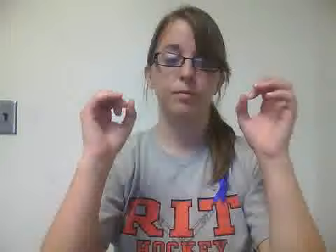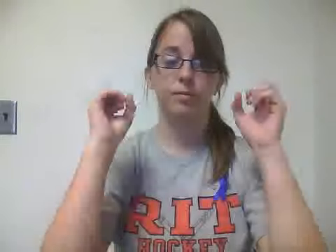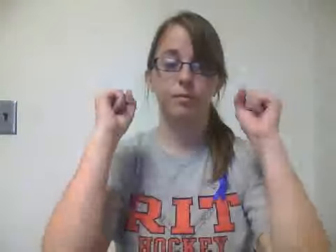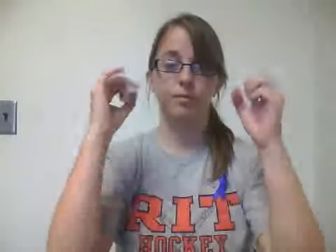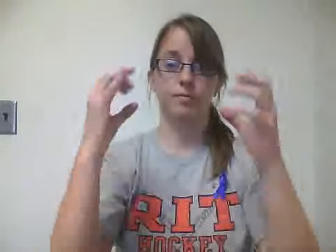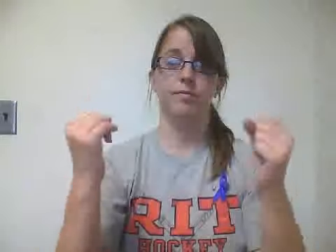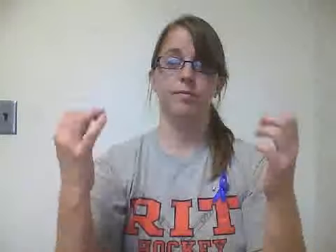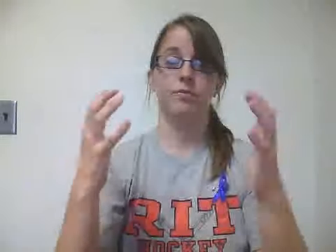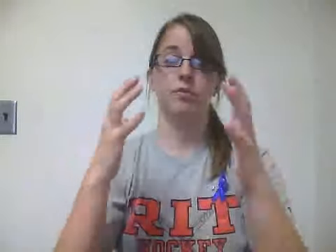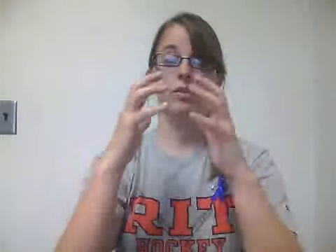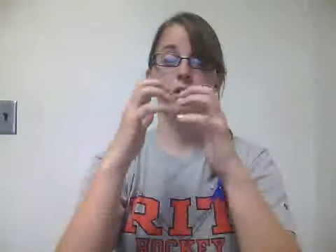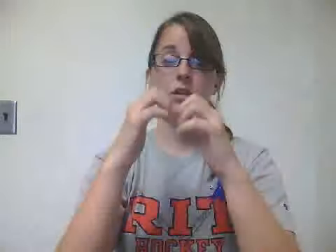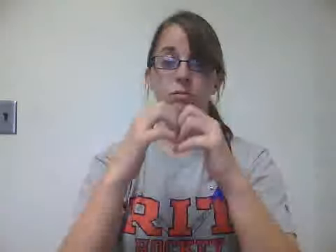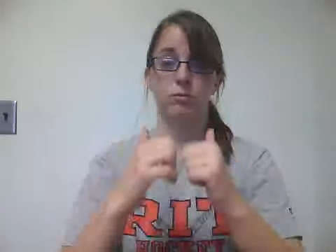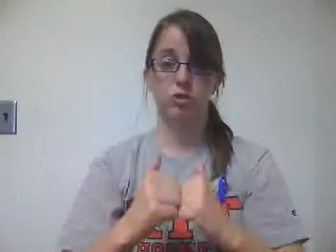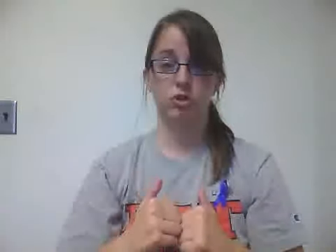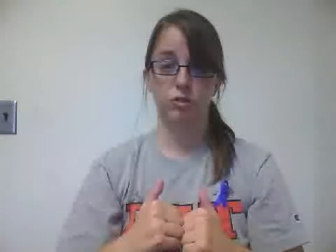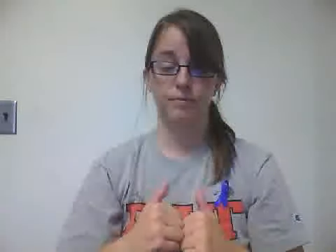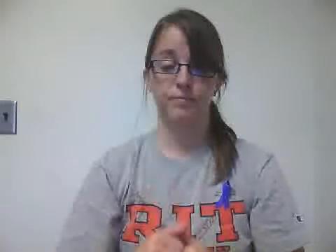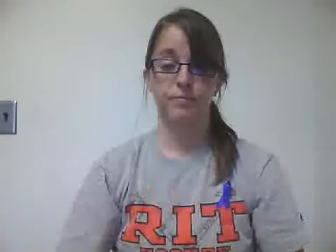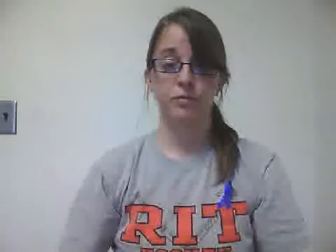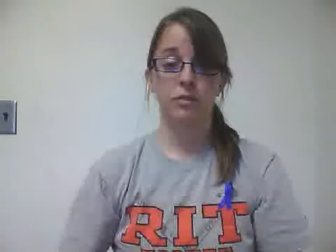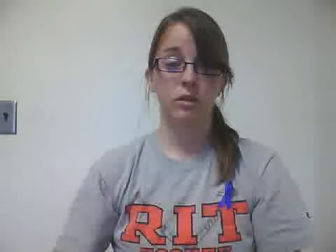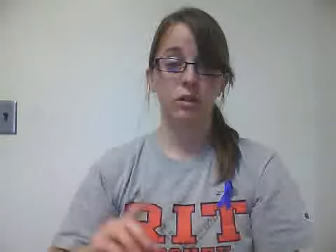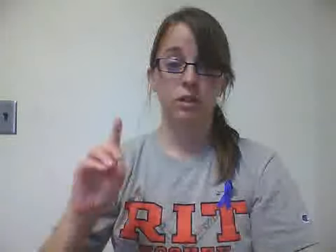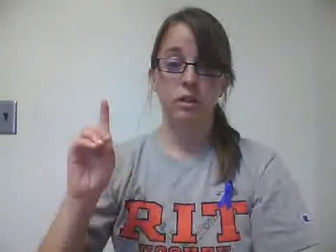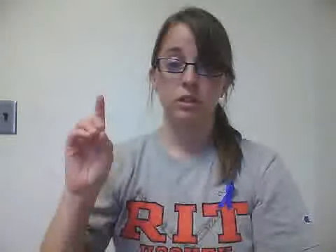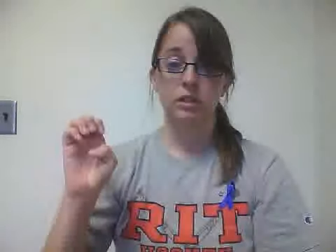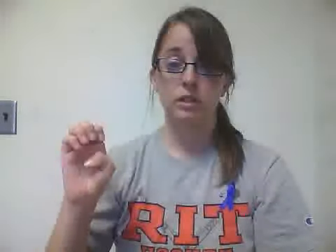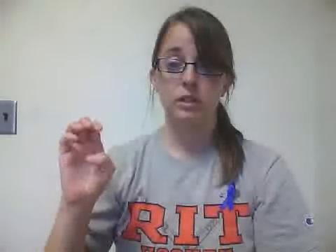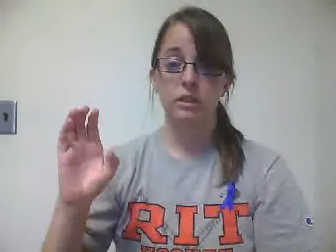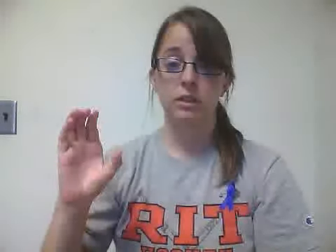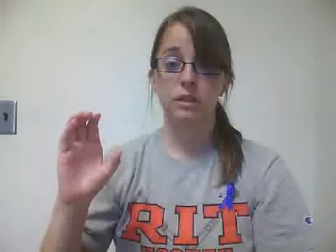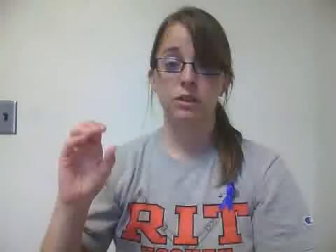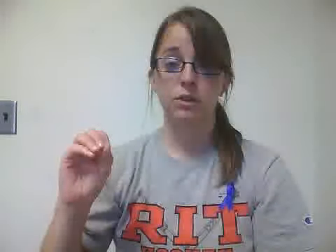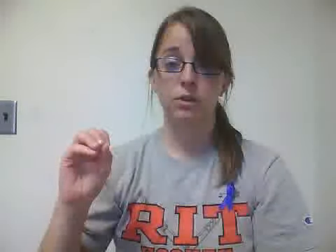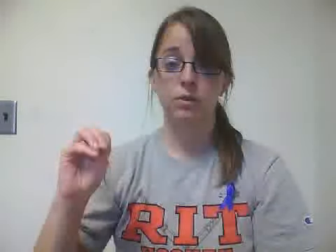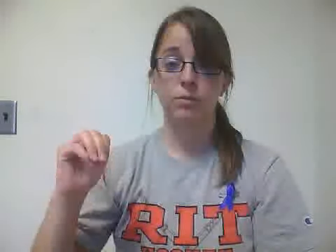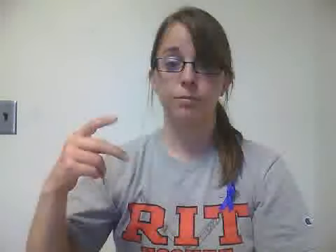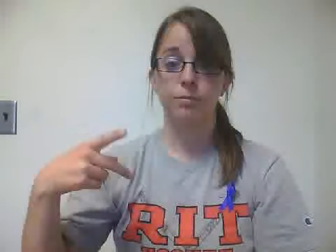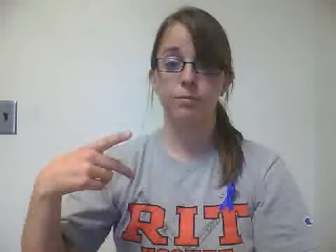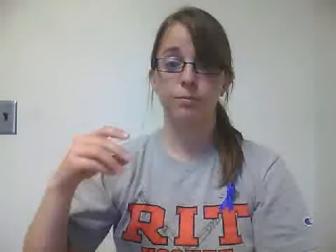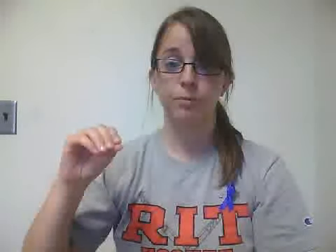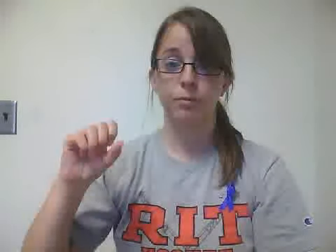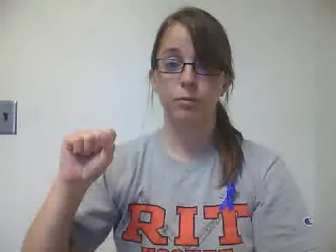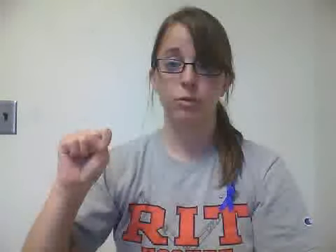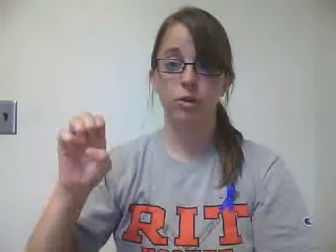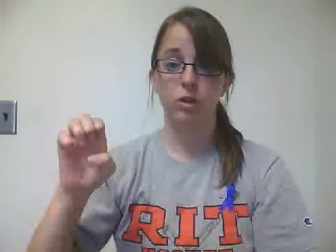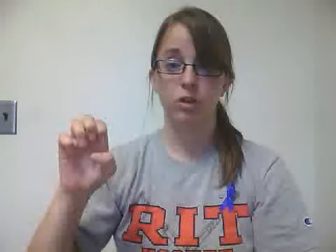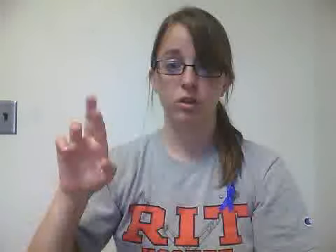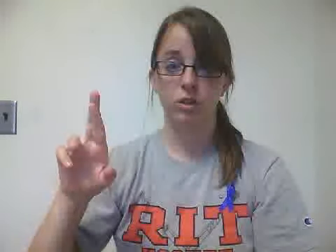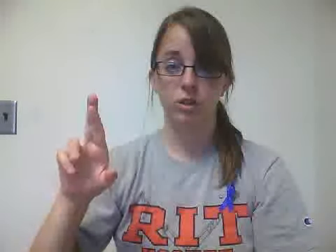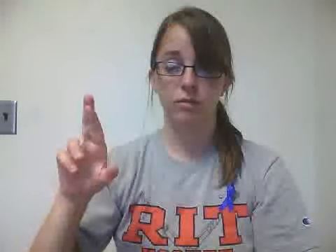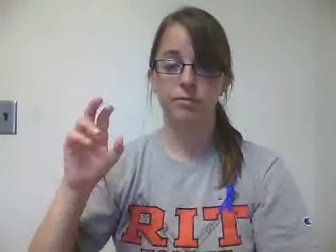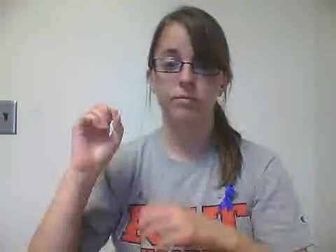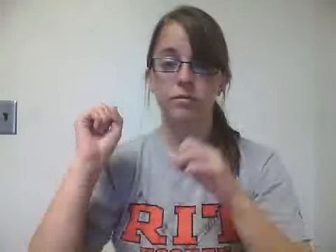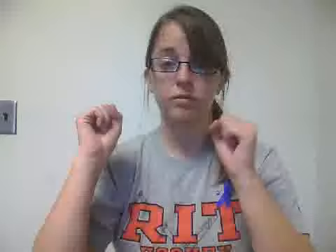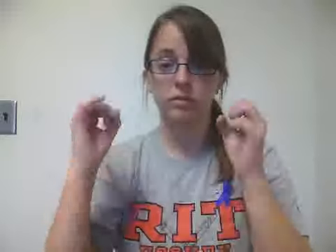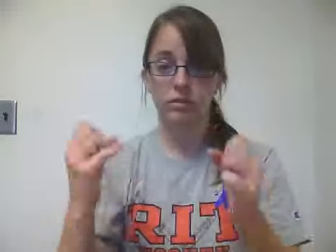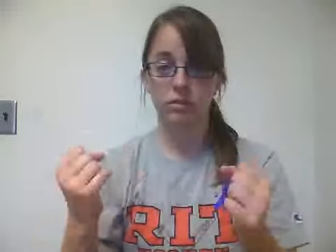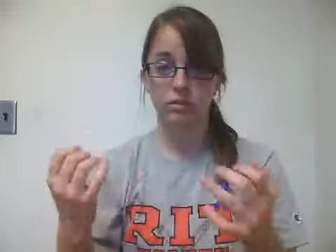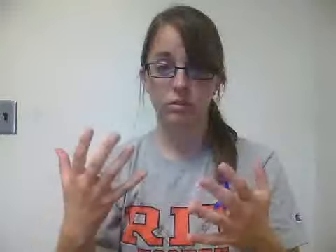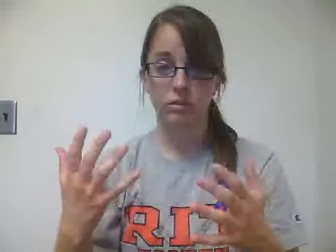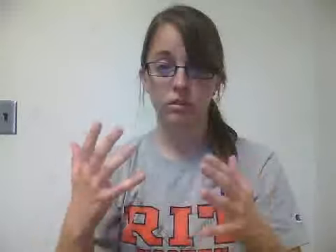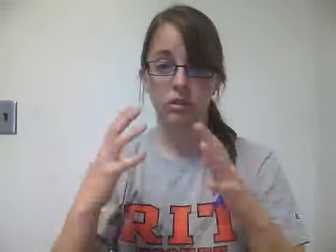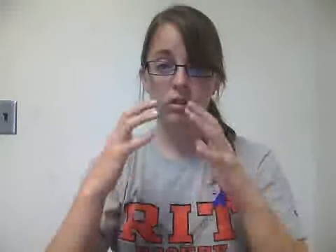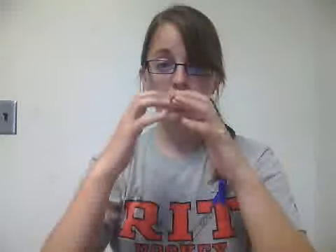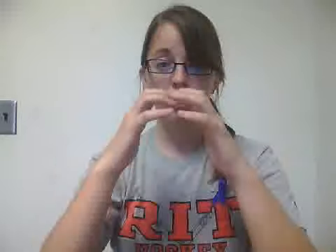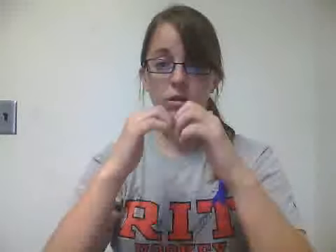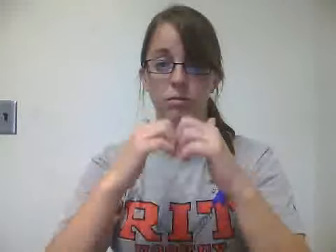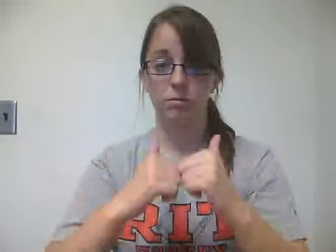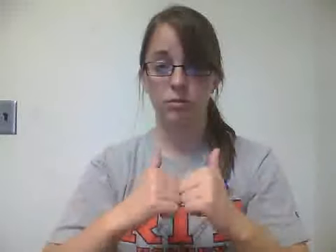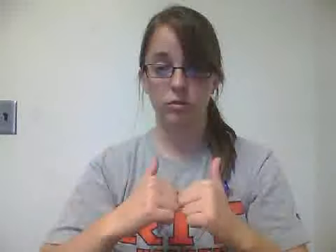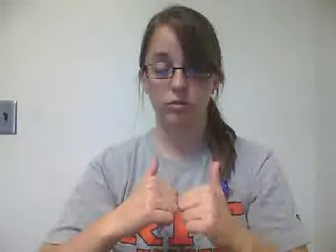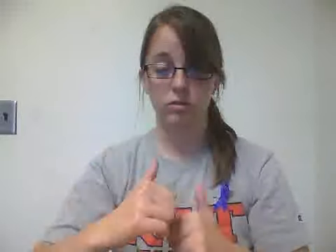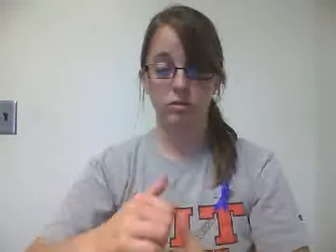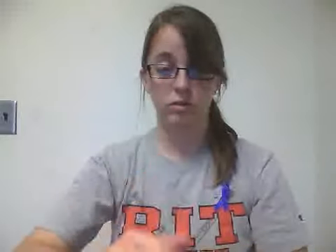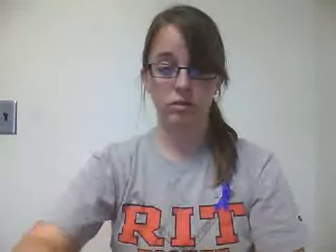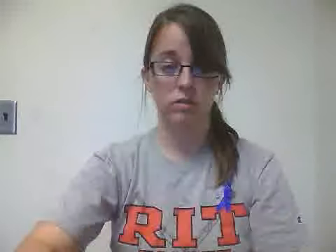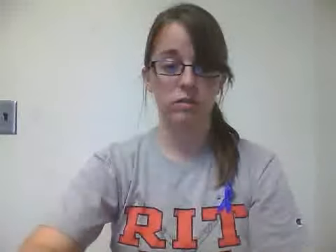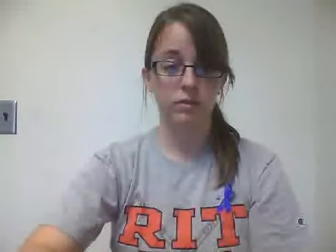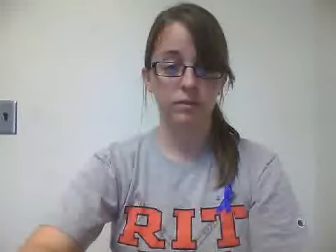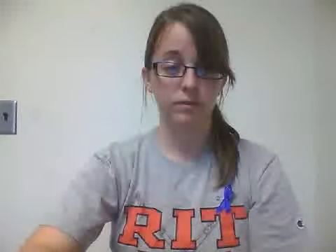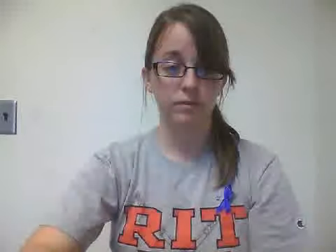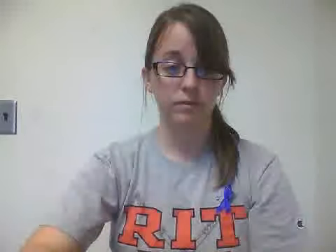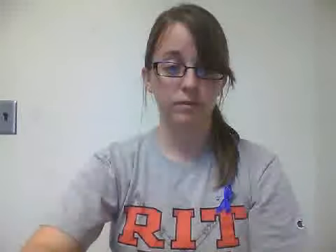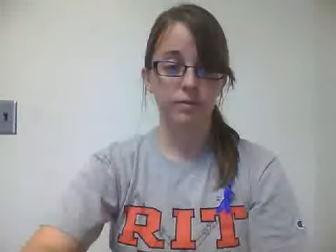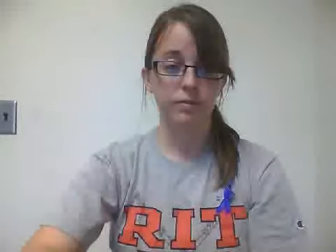Decomposer